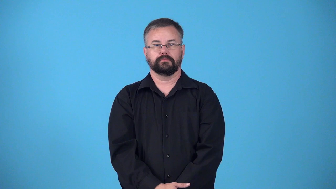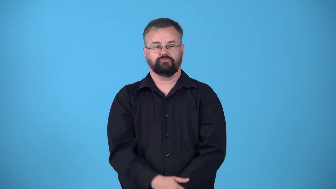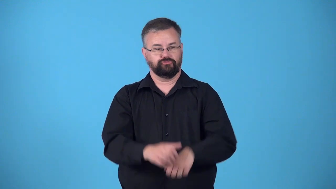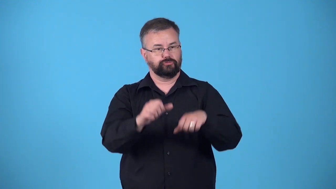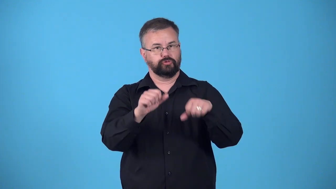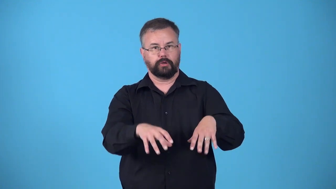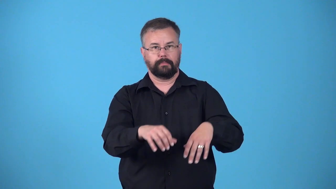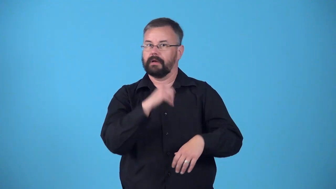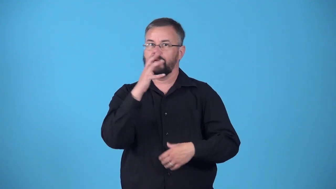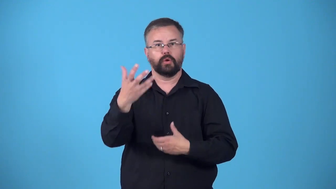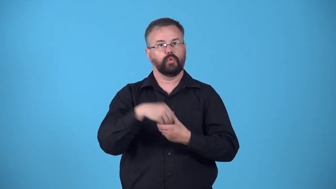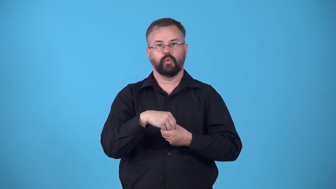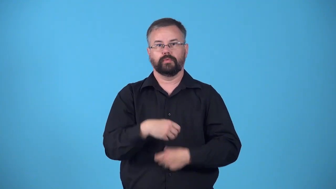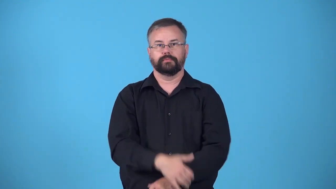drop